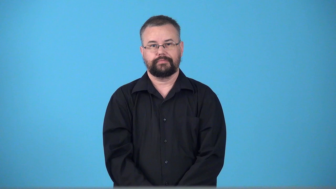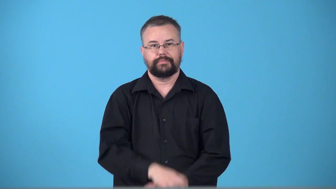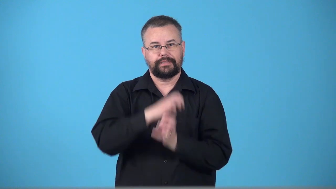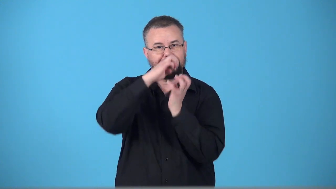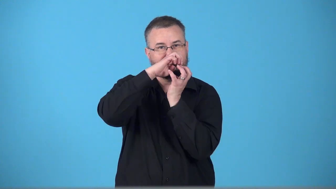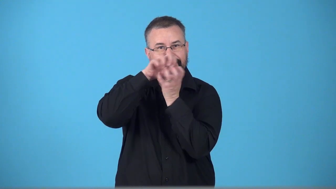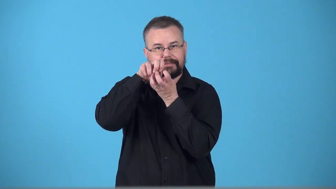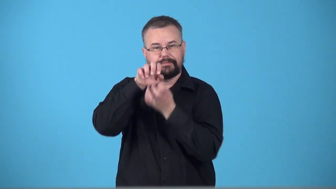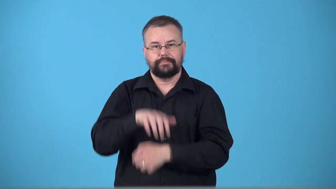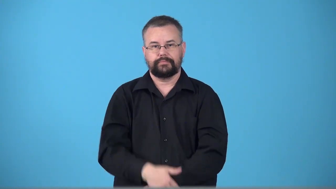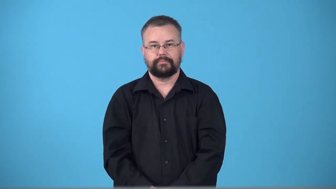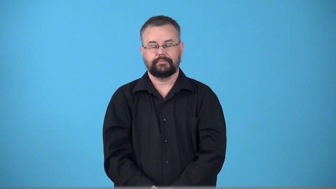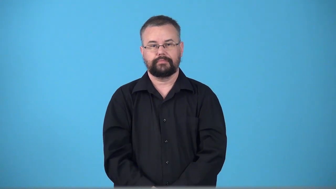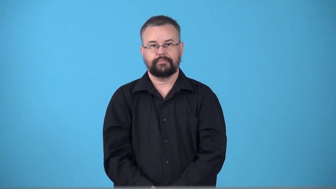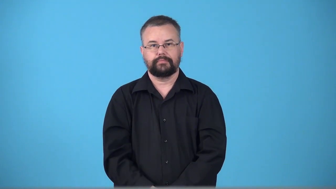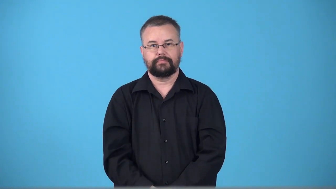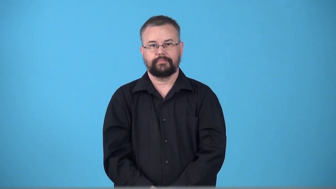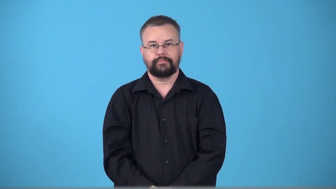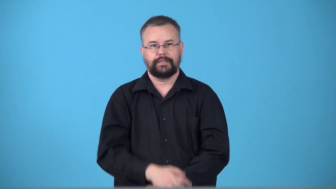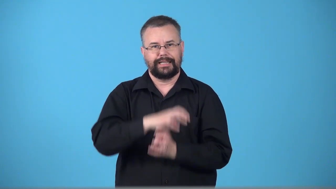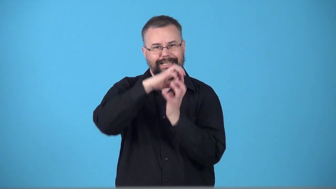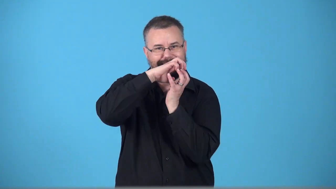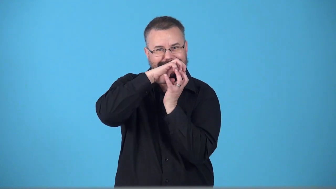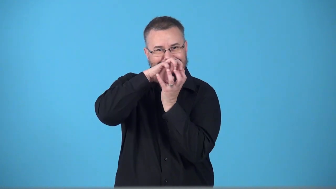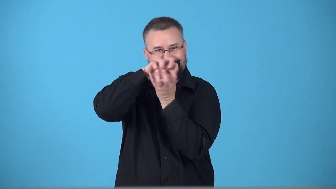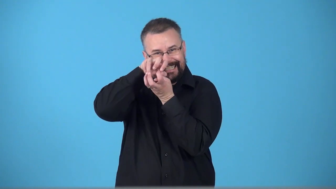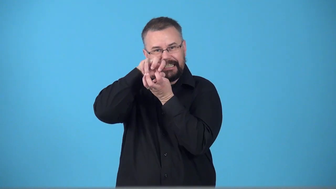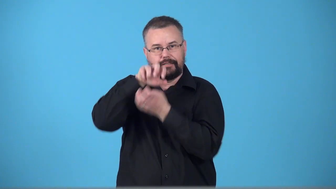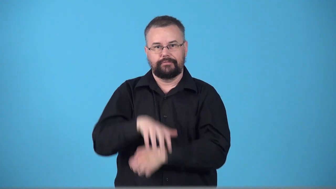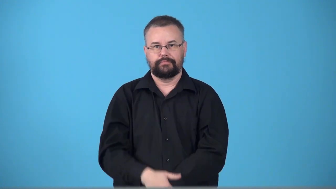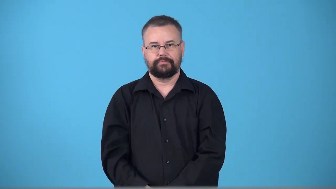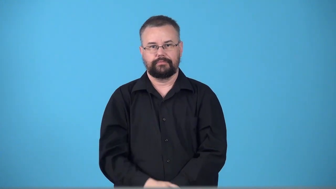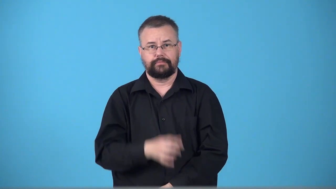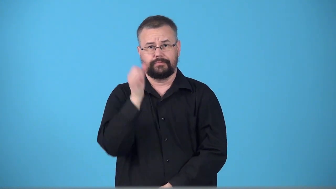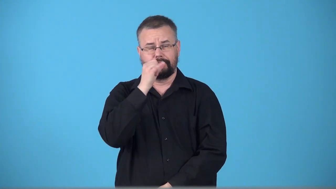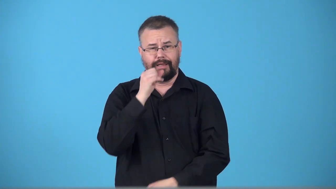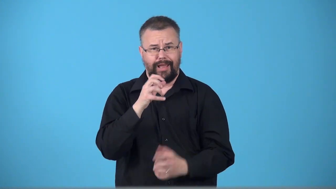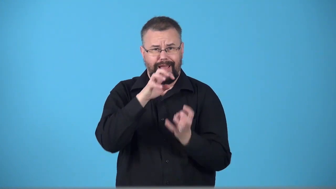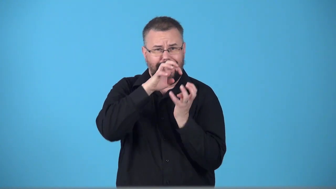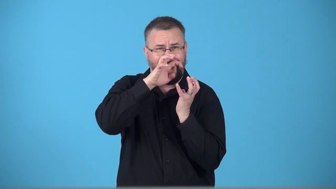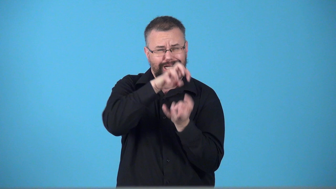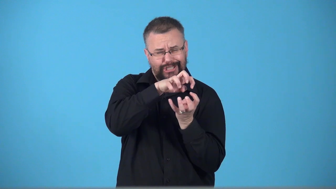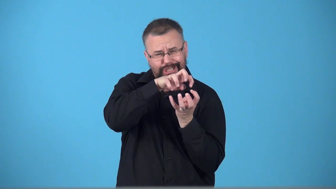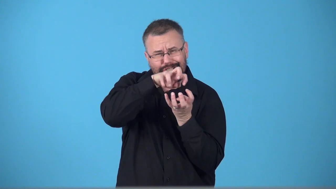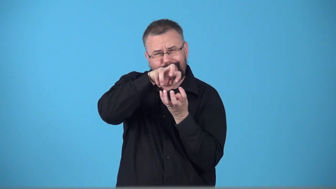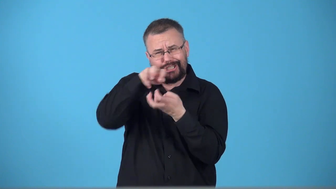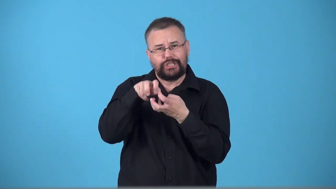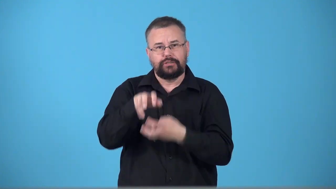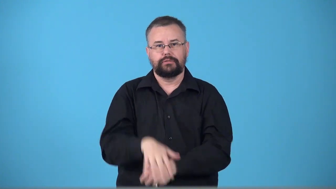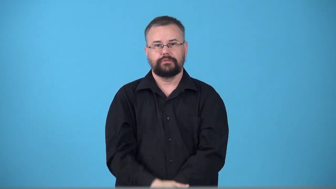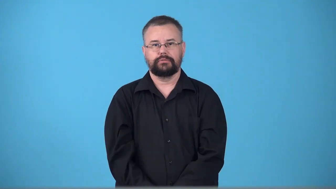toothy,toothier,toothiest